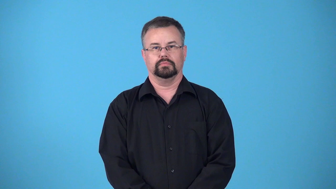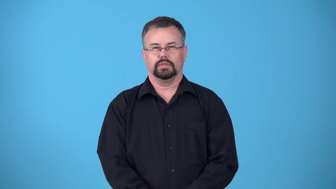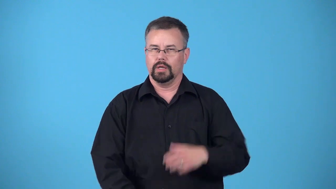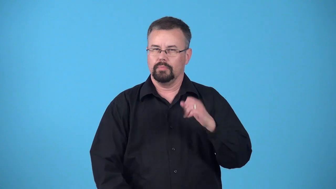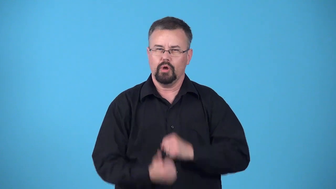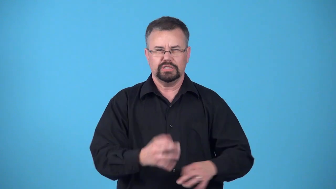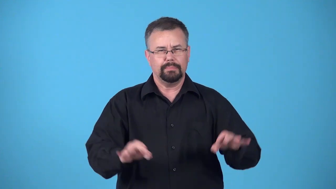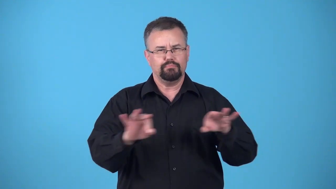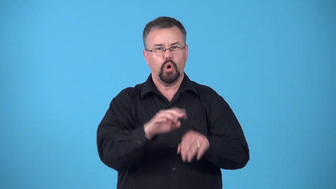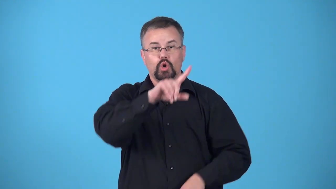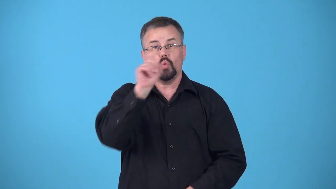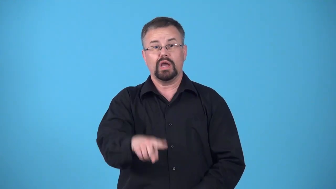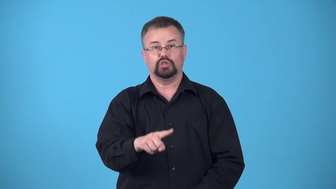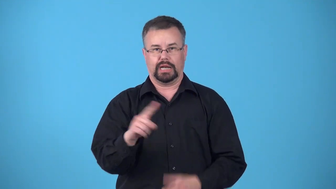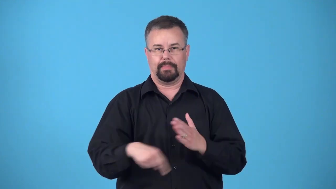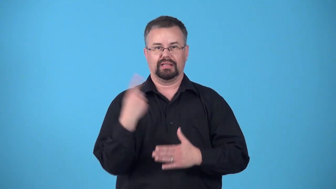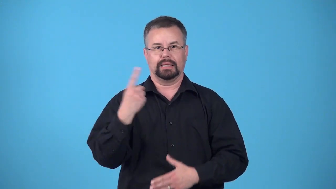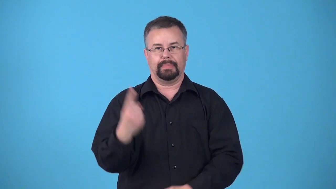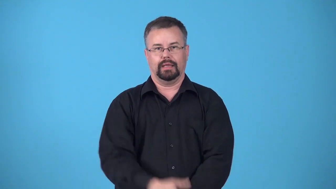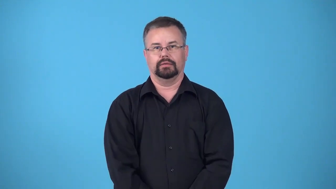sixty four thousand dollar question